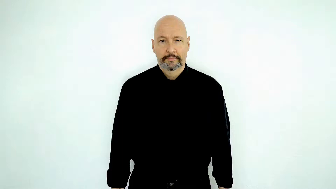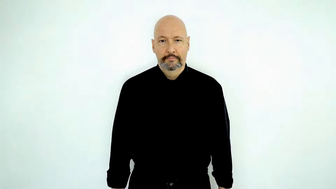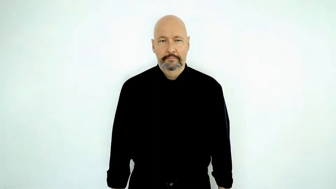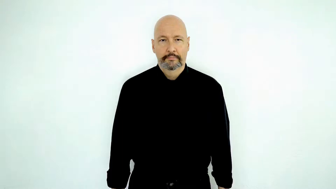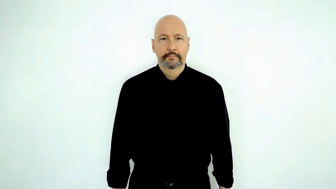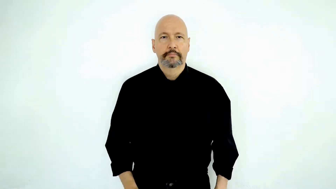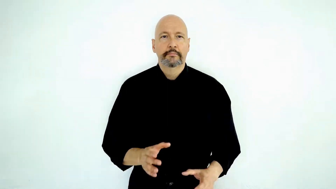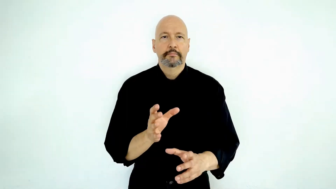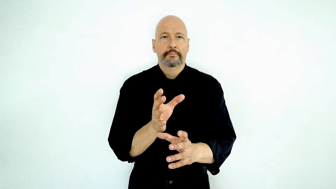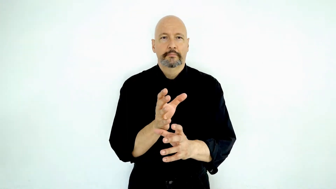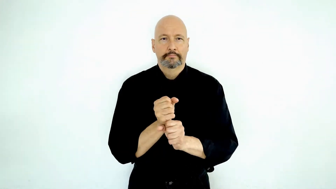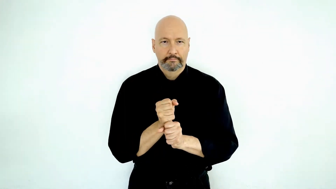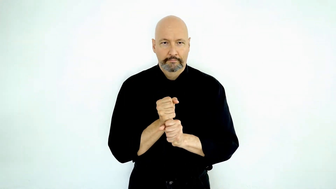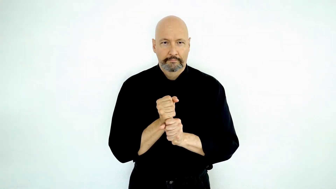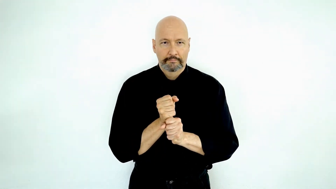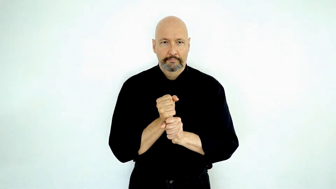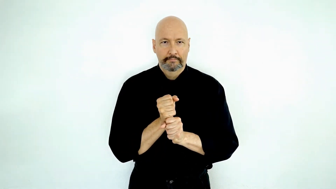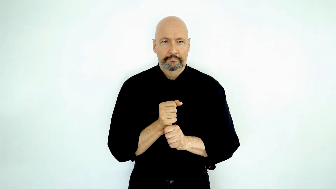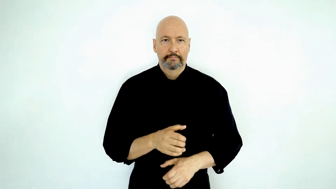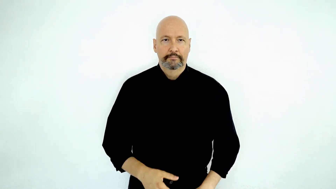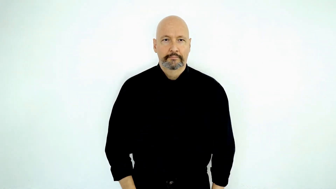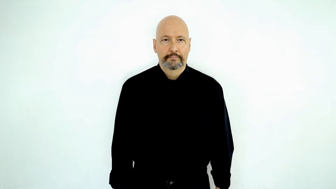acquire [GET/obtain]